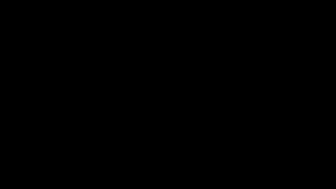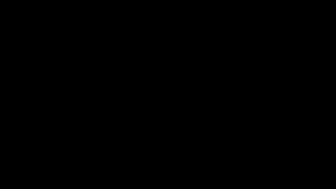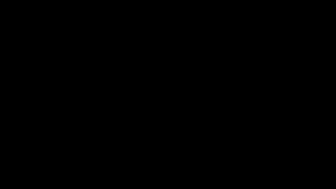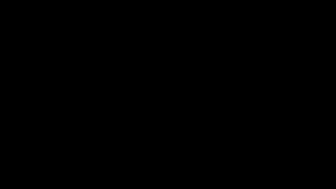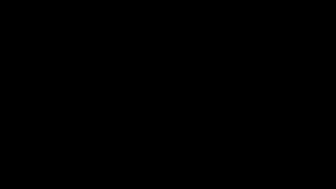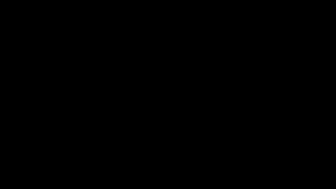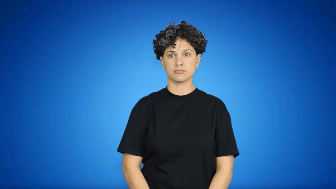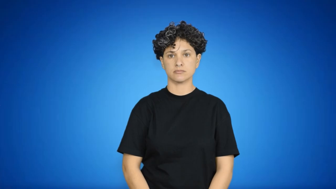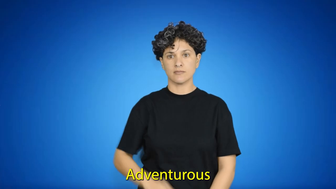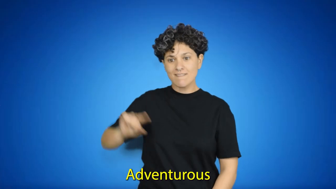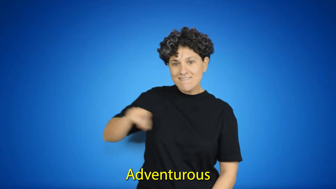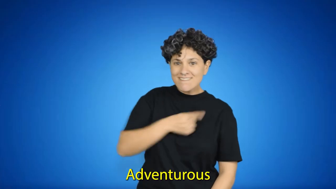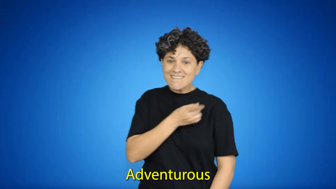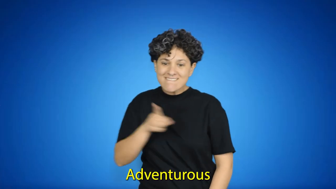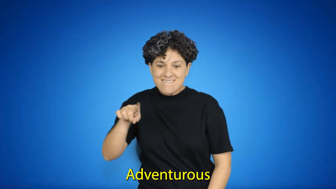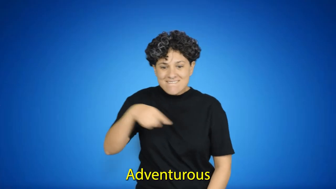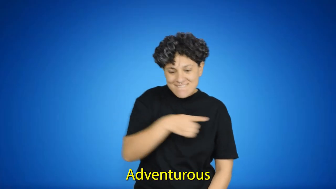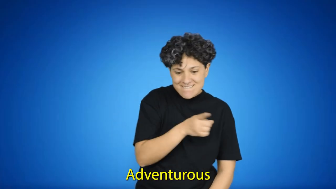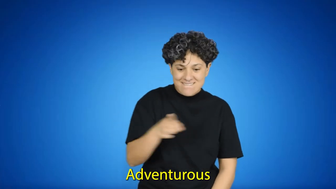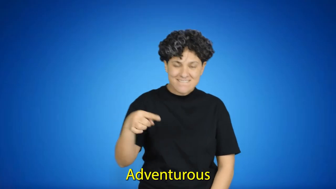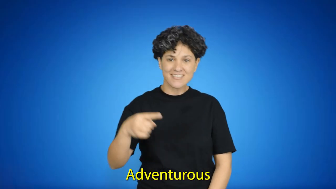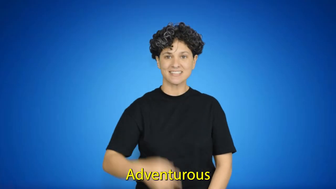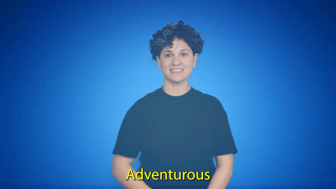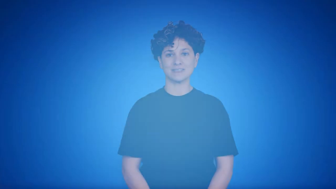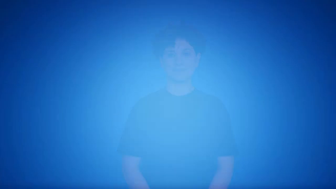Adventurous